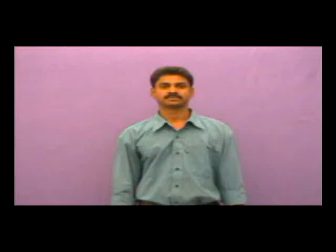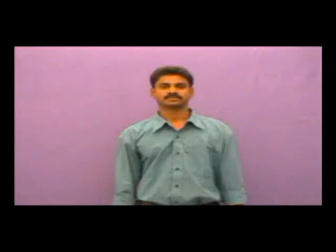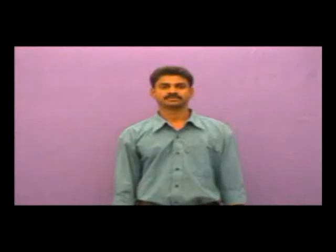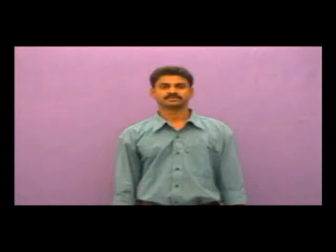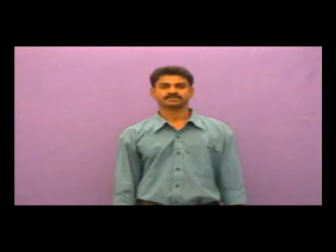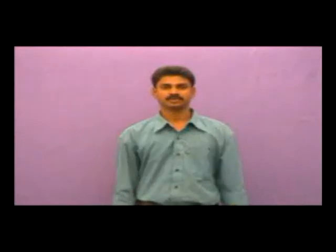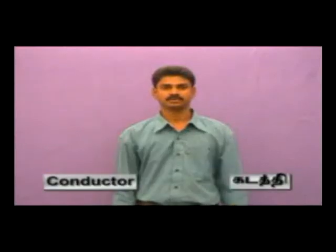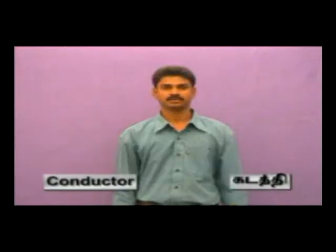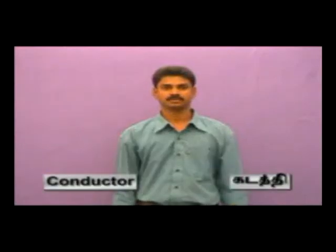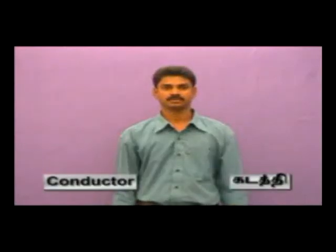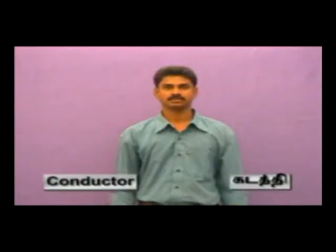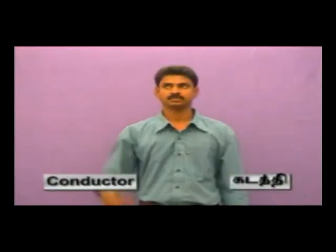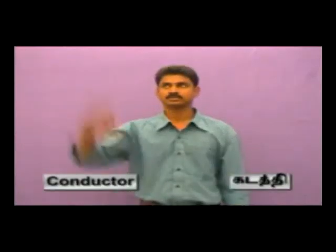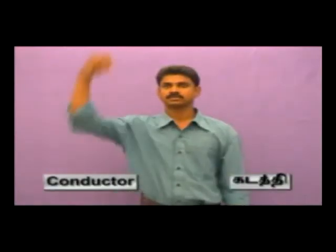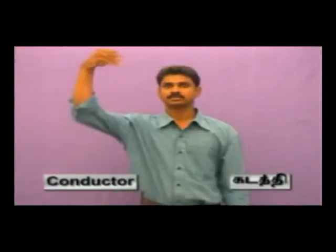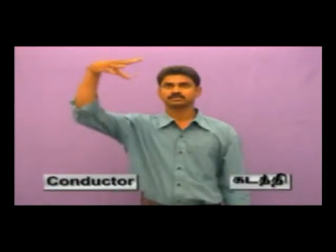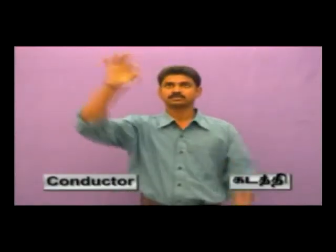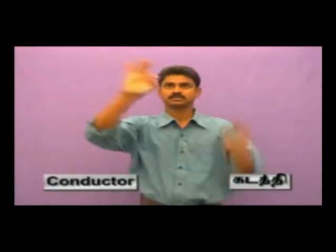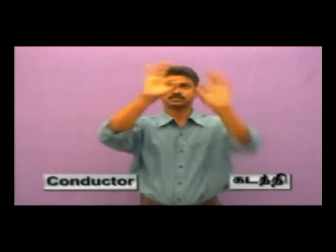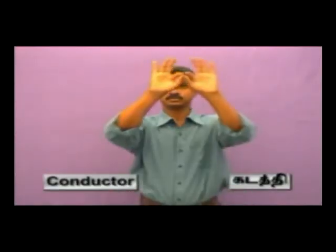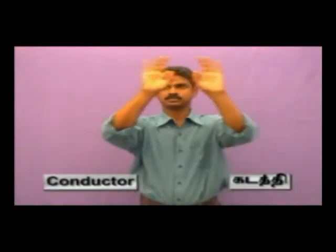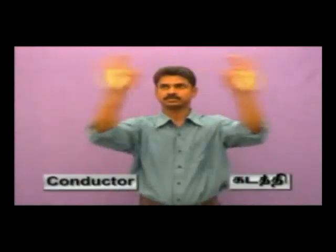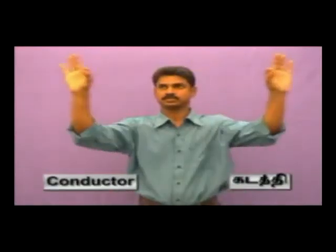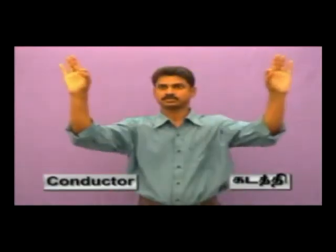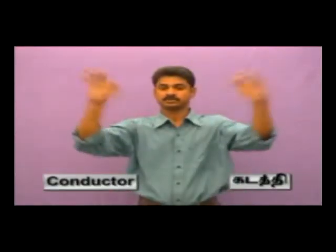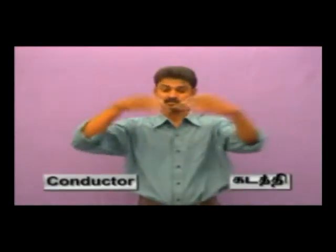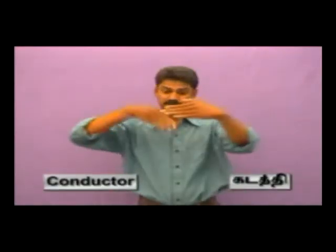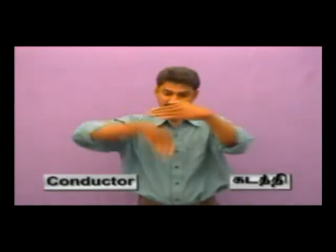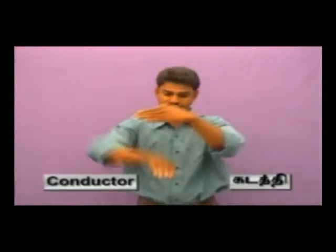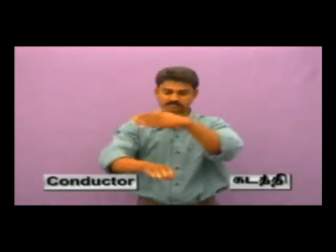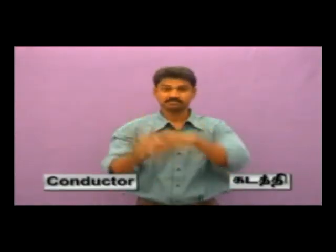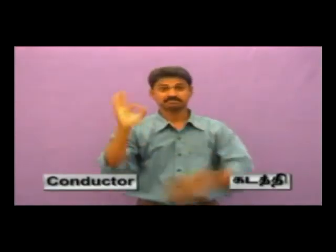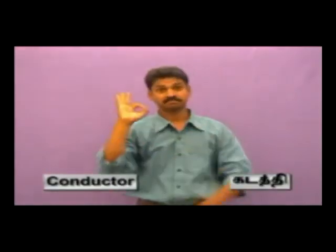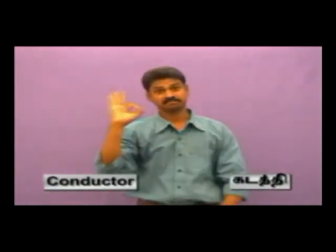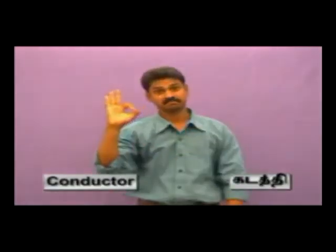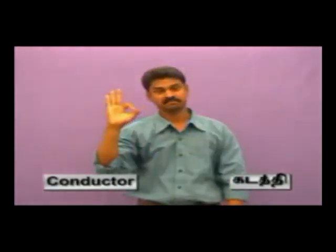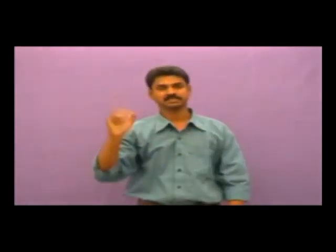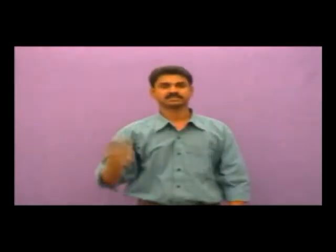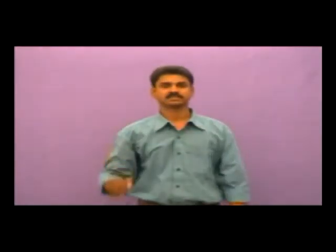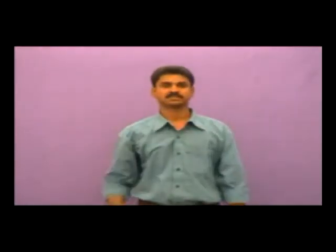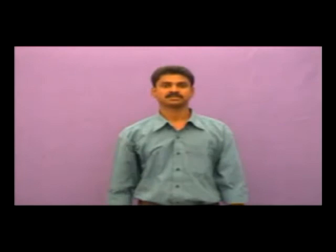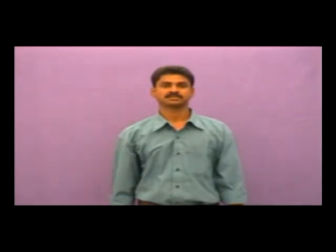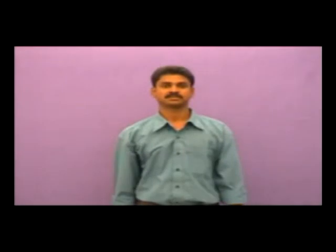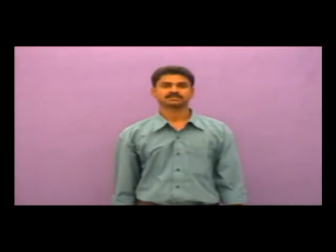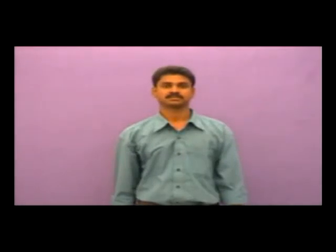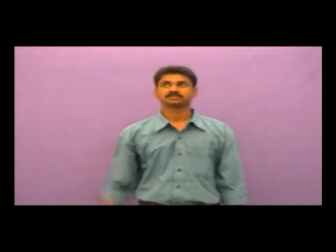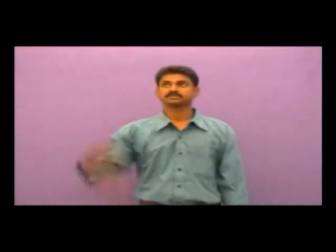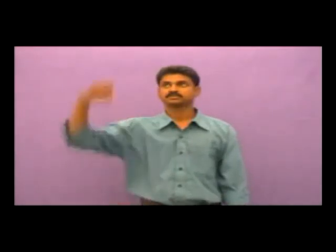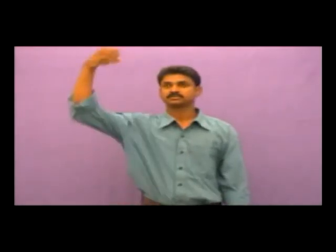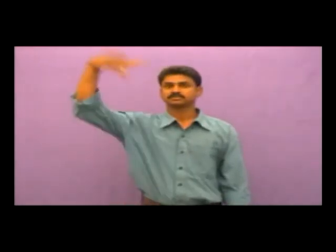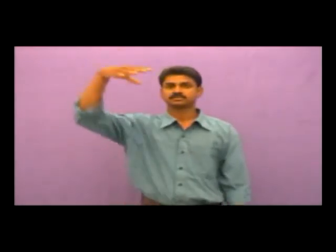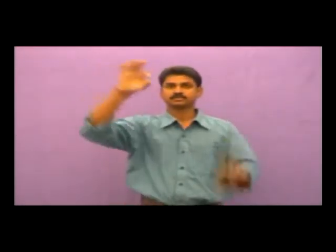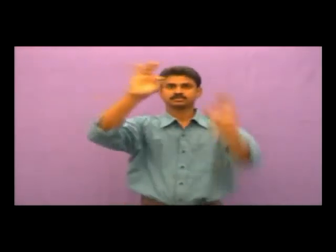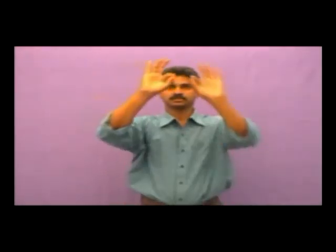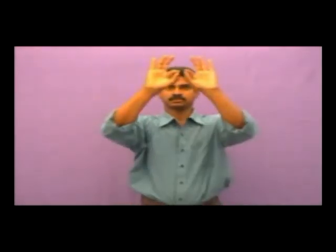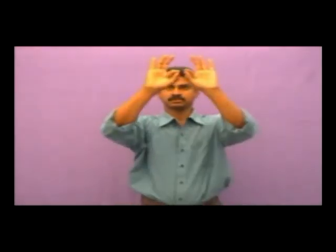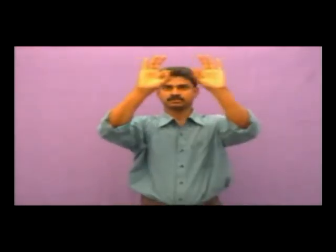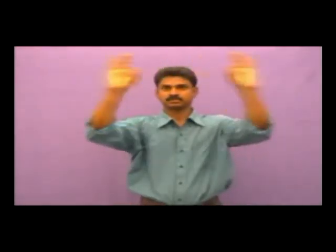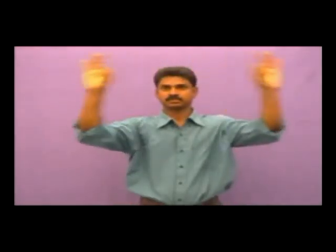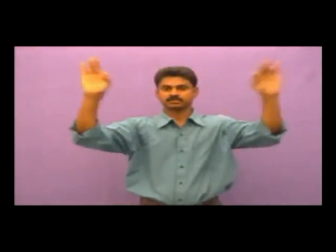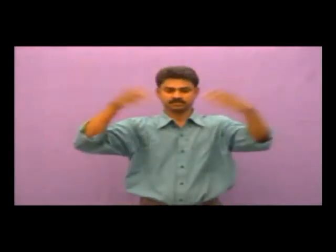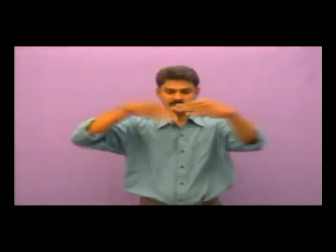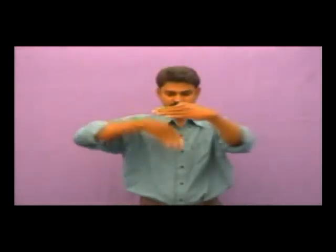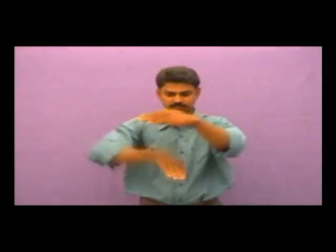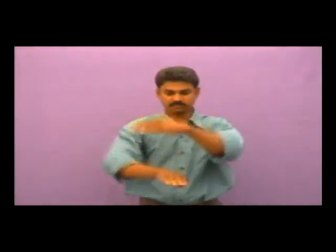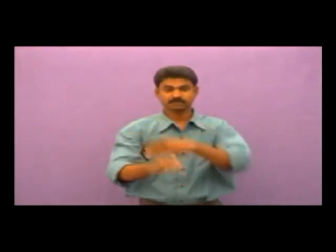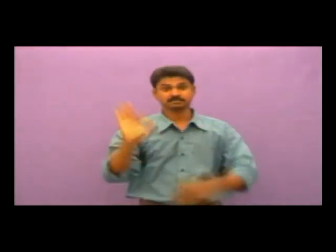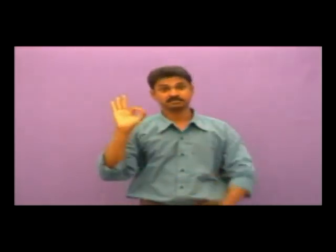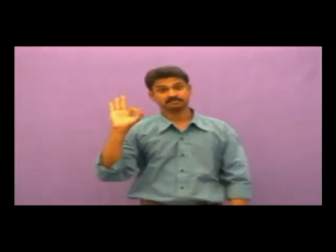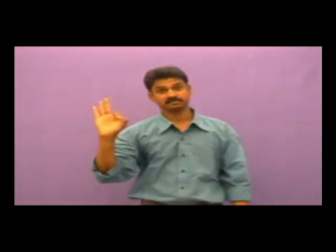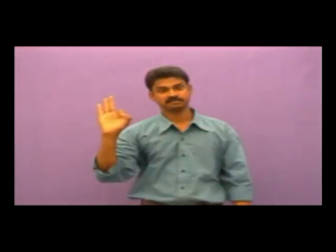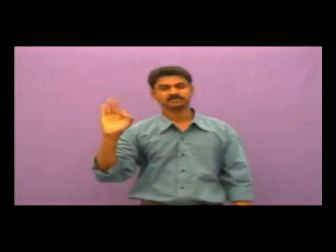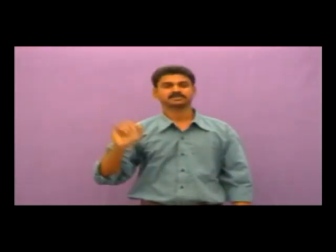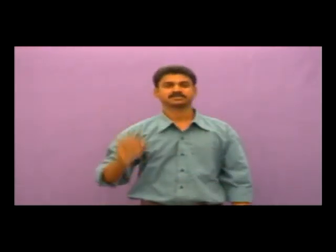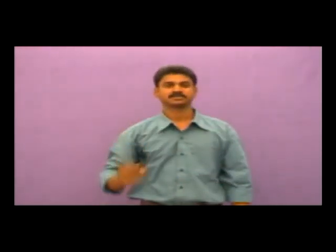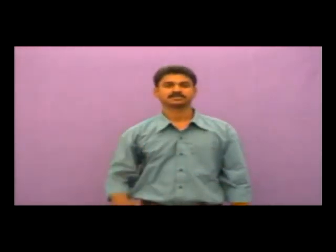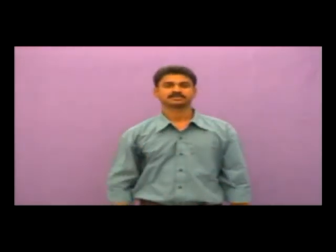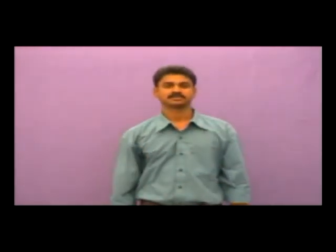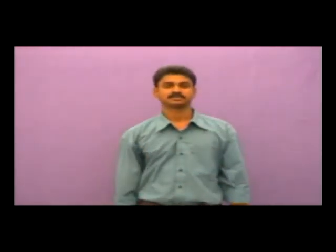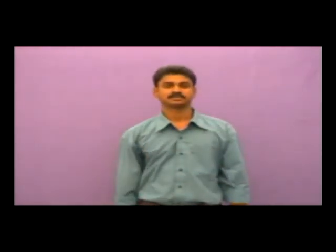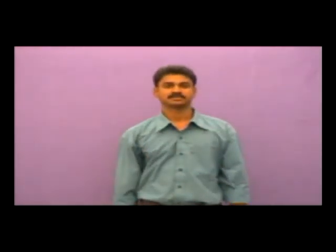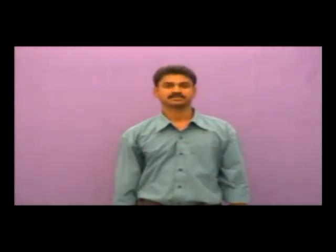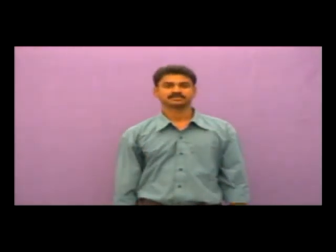Conductor